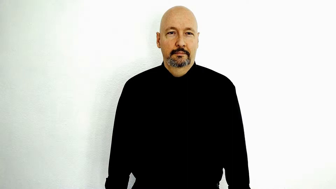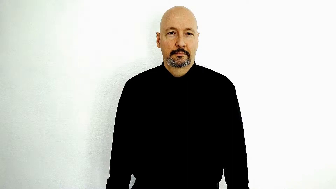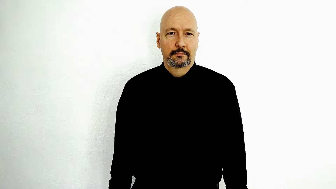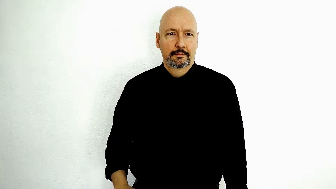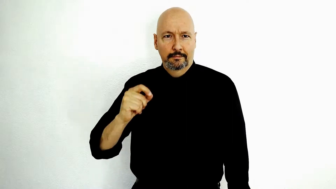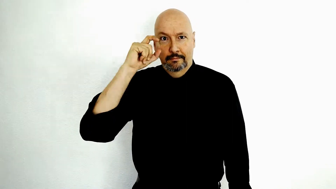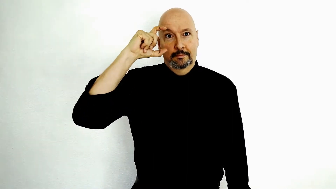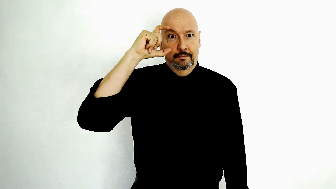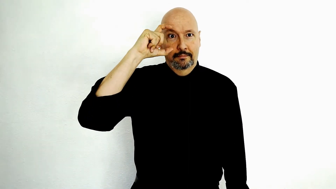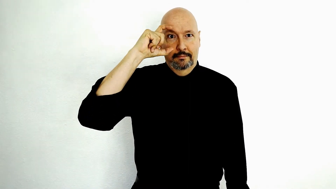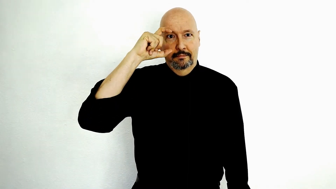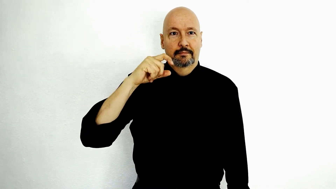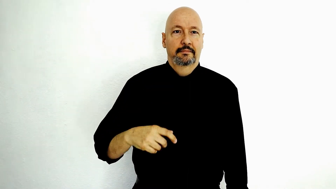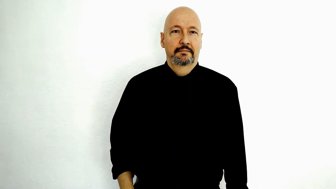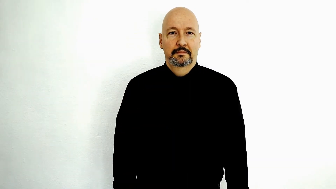Big Eyes